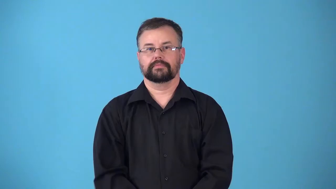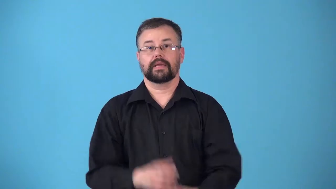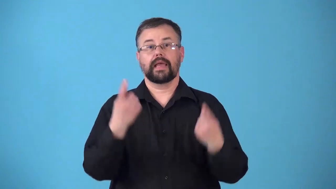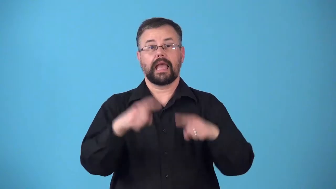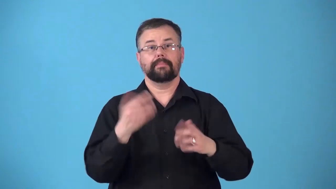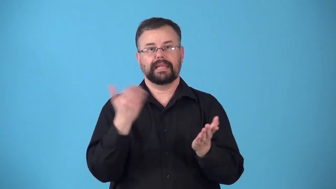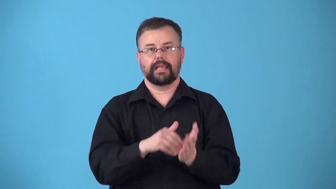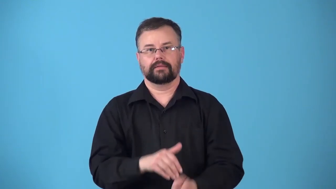rehappen,reoccur,recrudescence,recrudescent